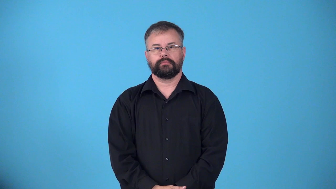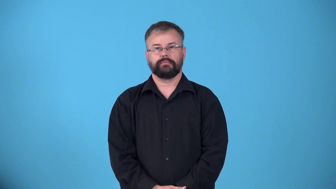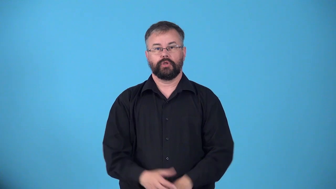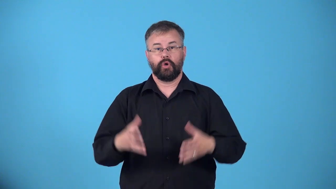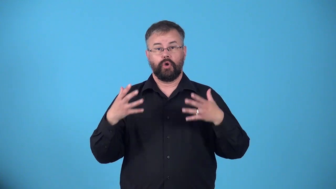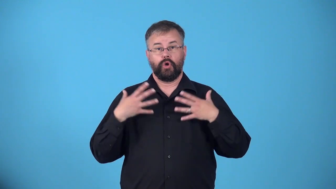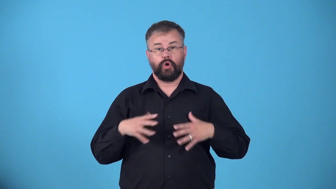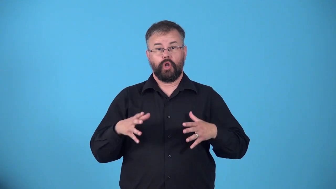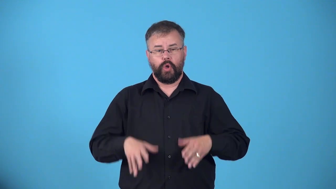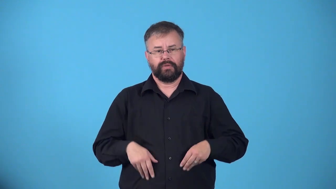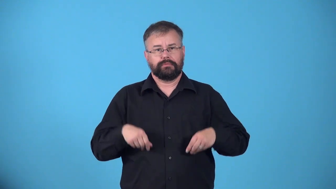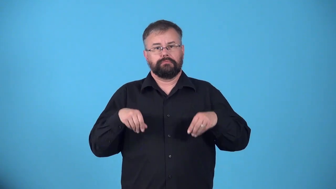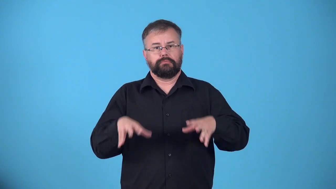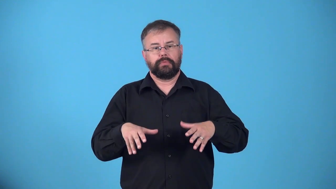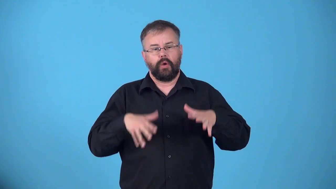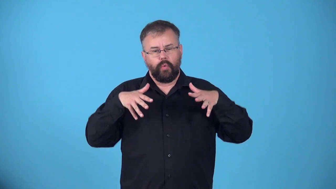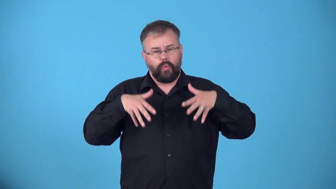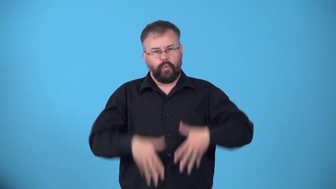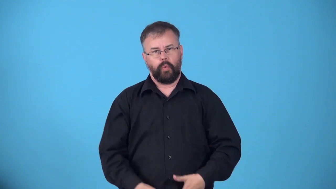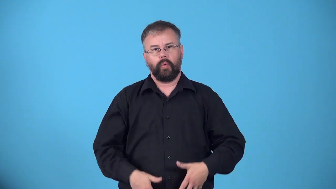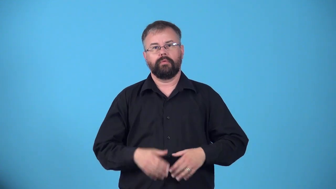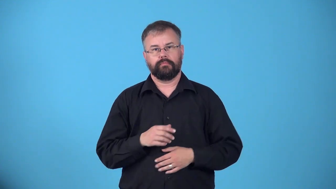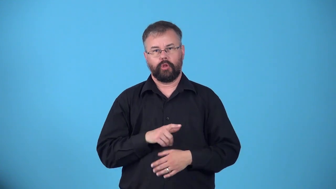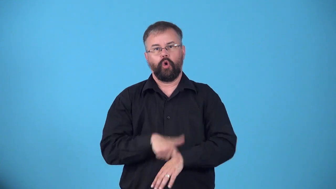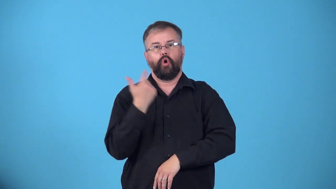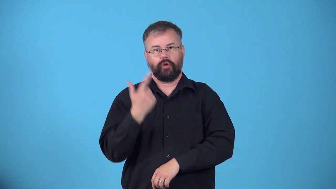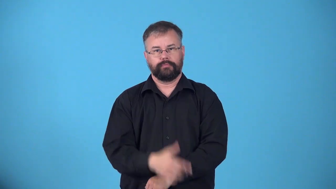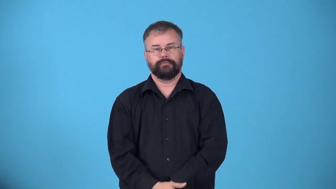let down